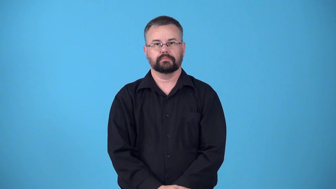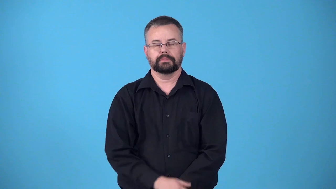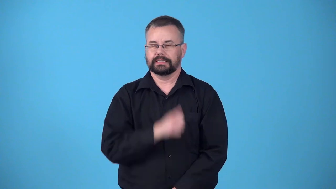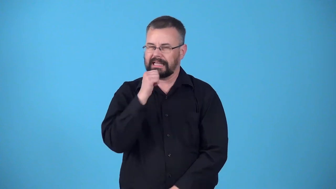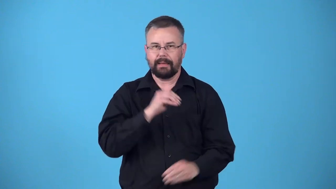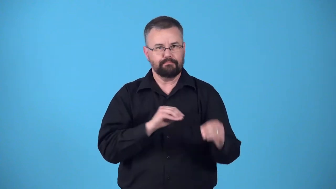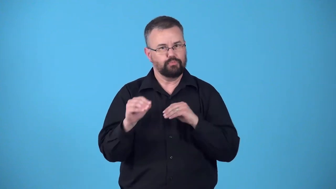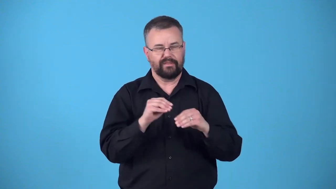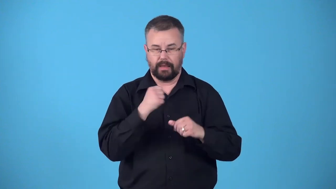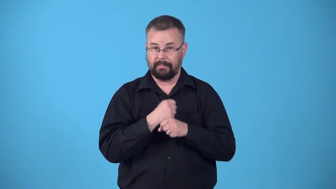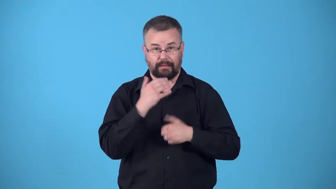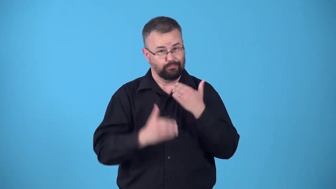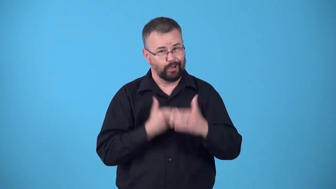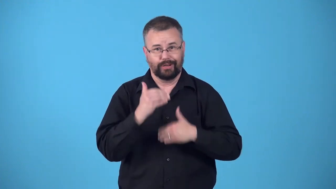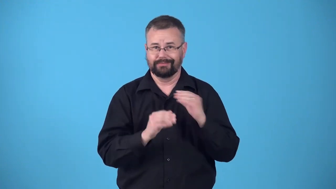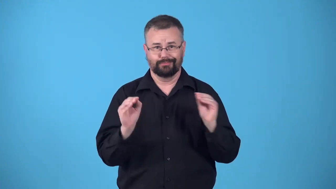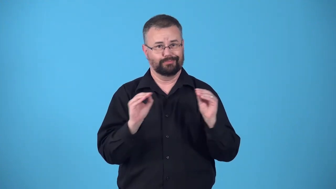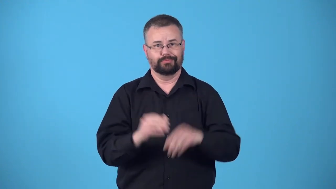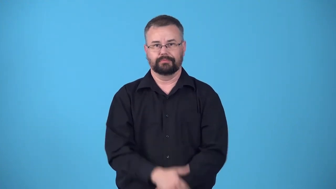dead in the water